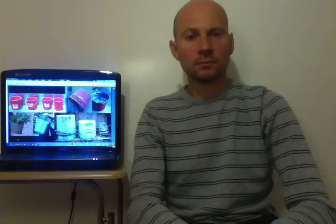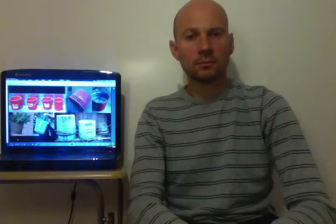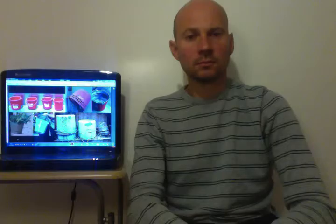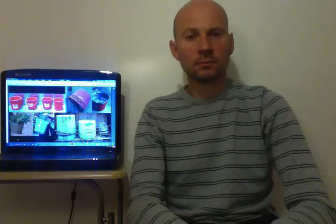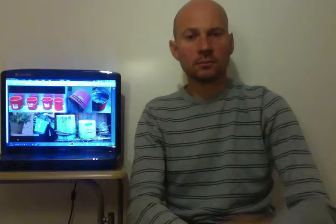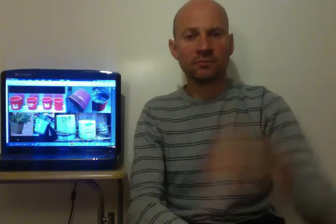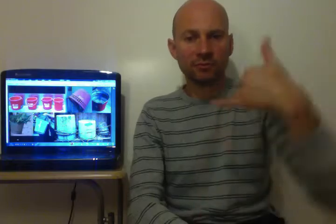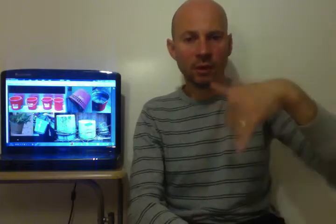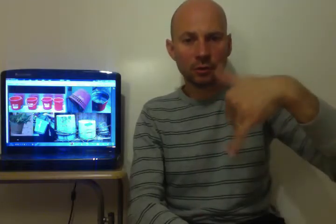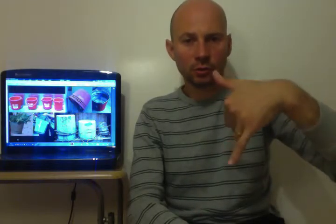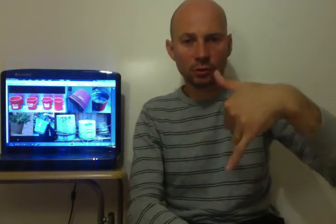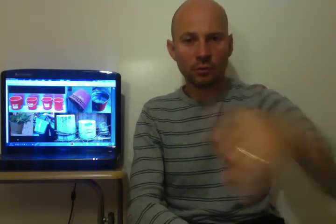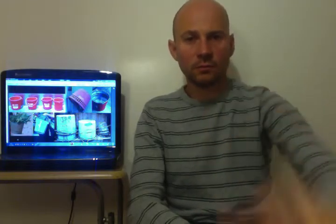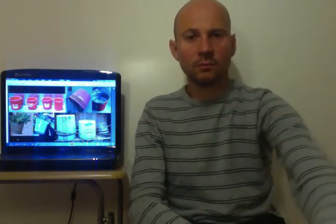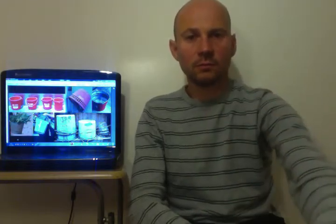bucket